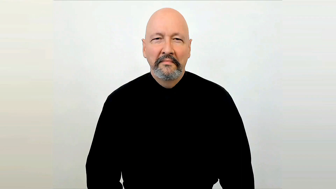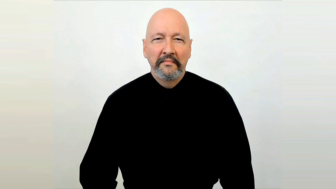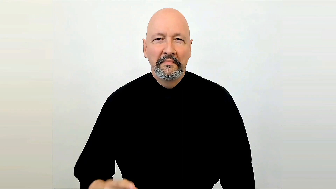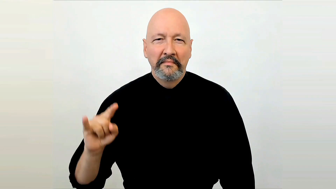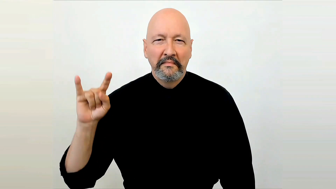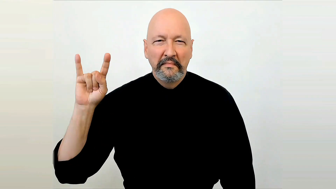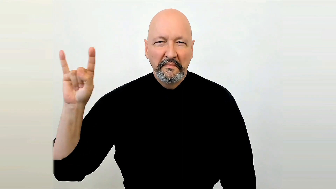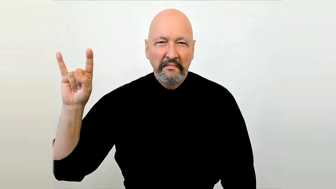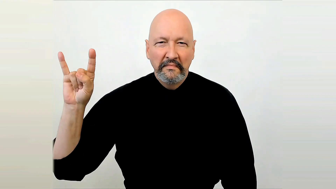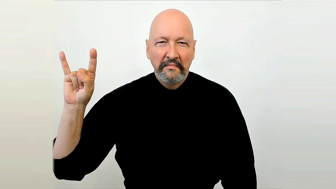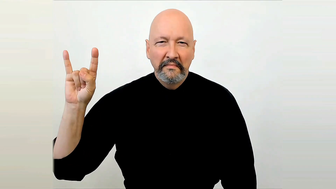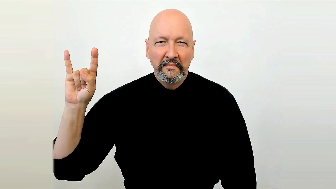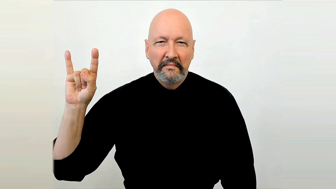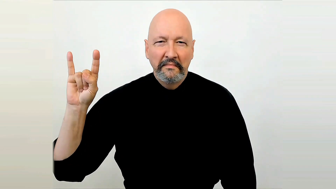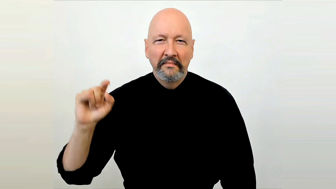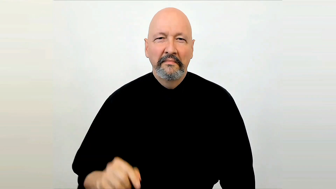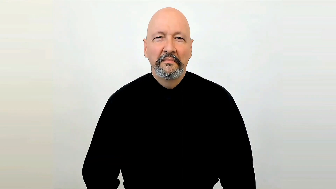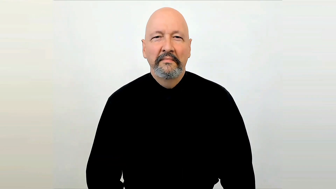CORNA-[handshape]